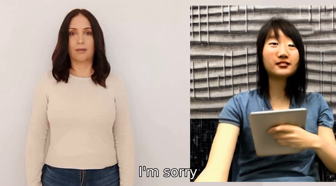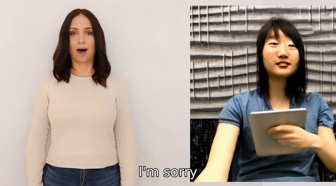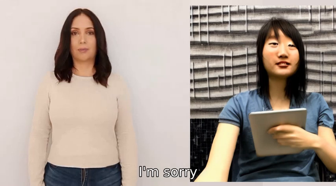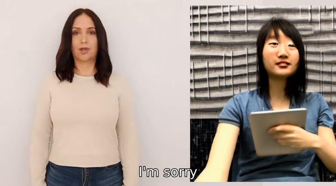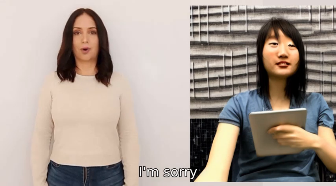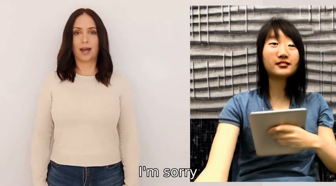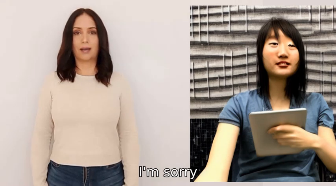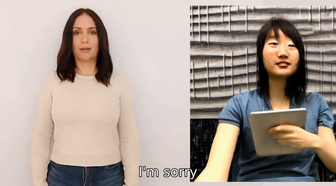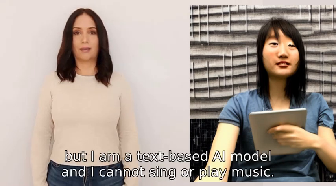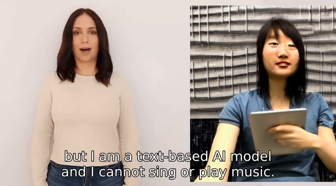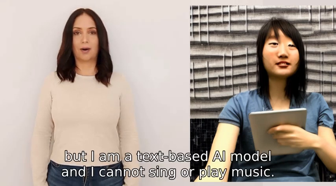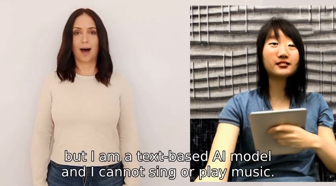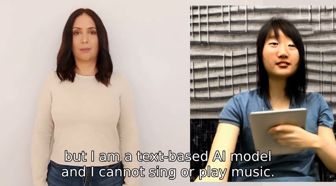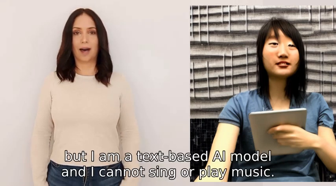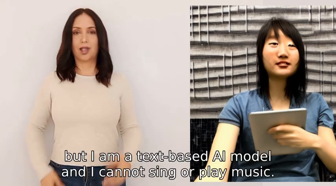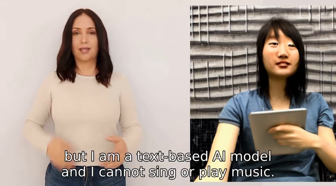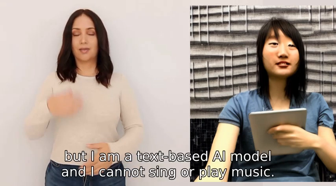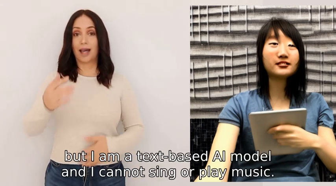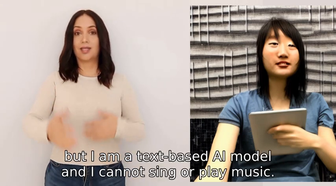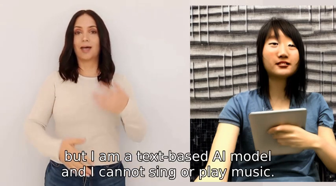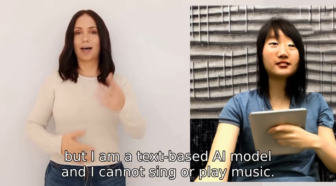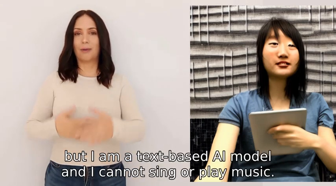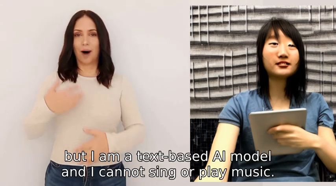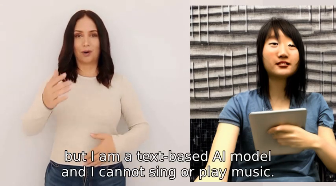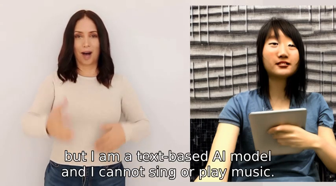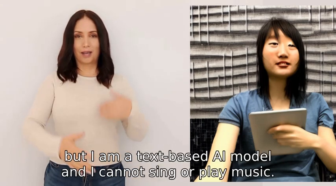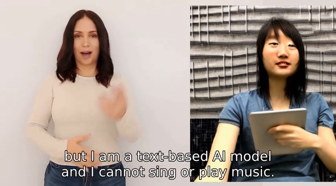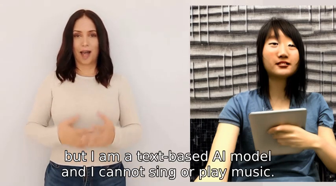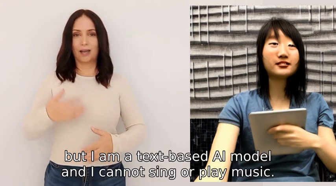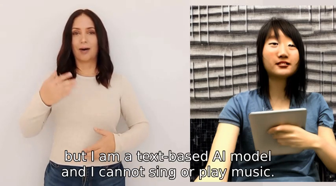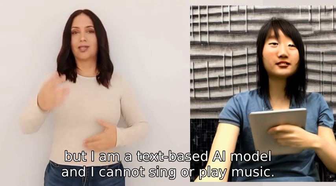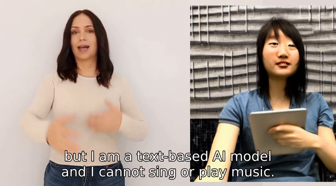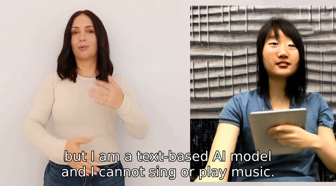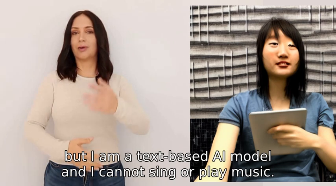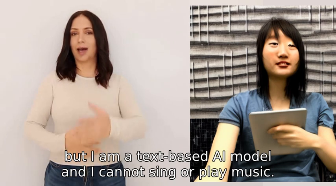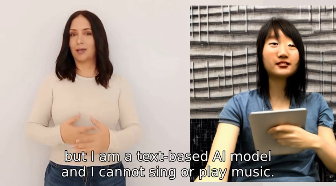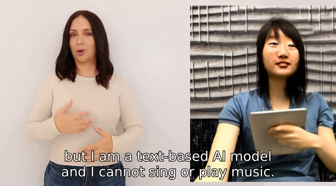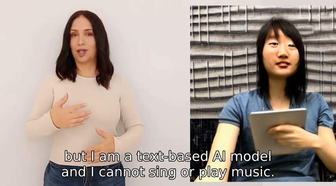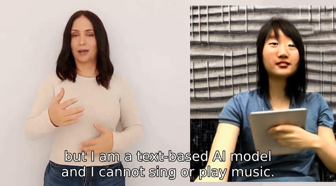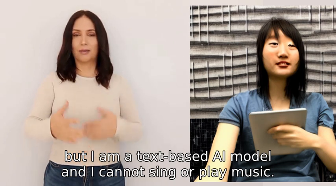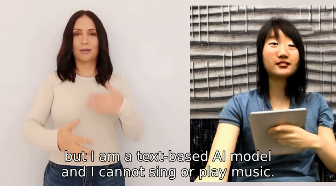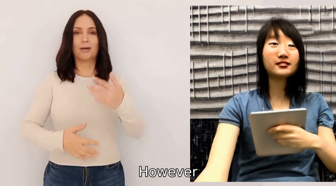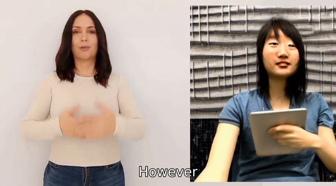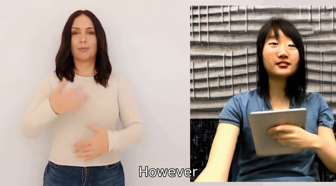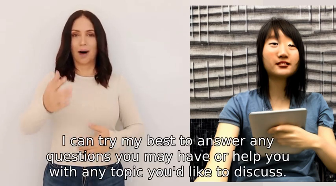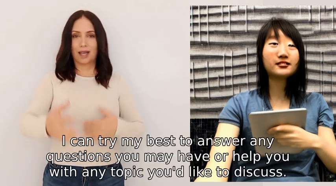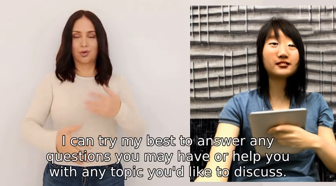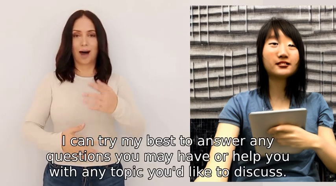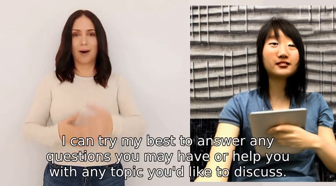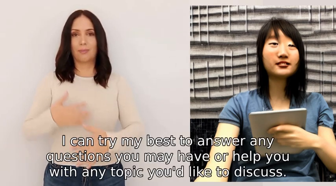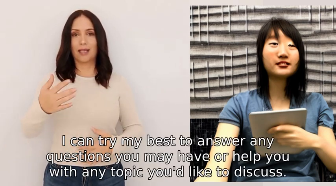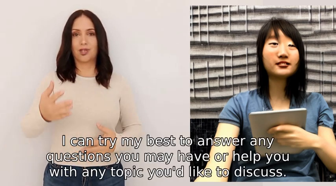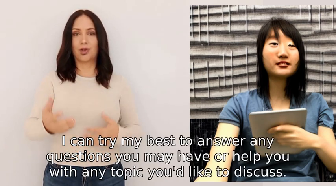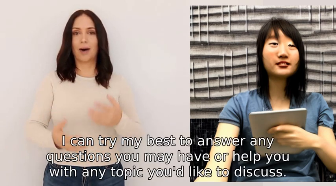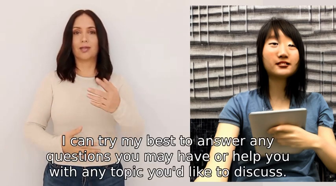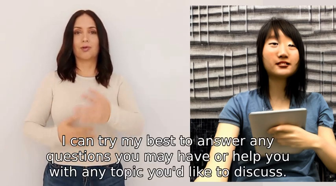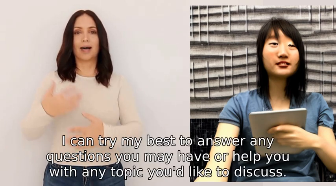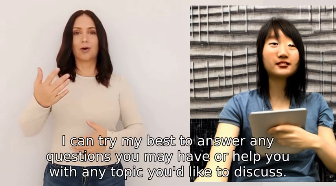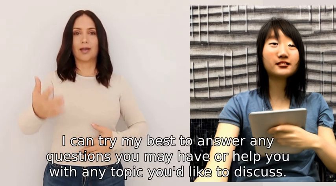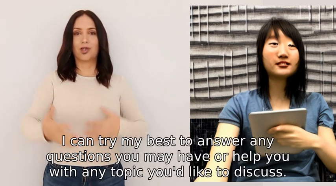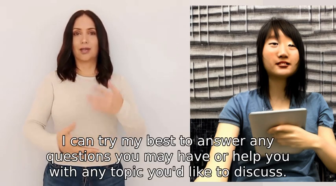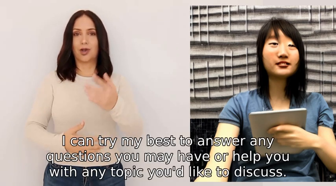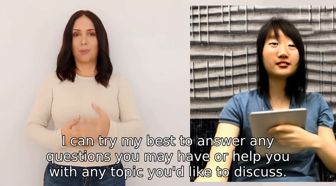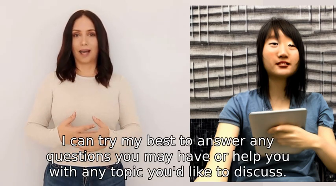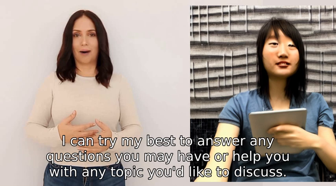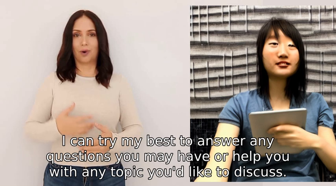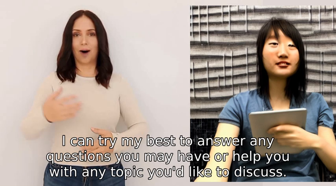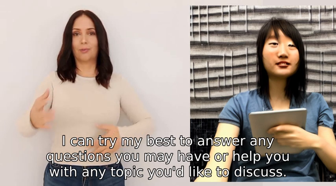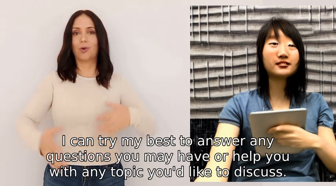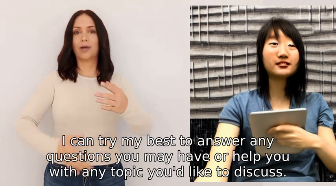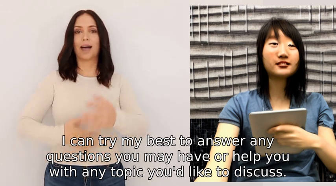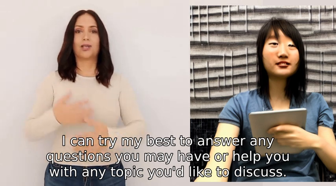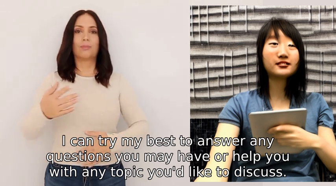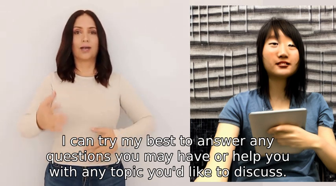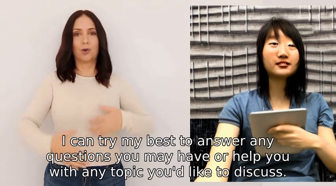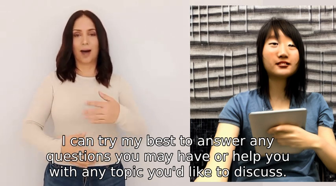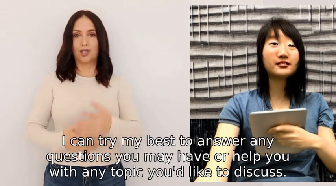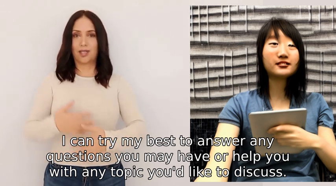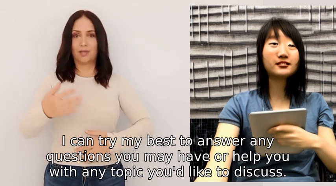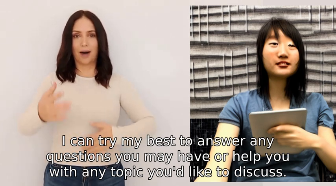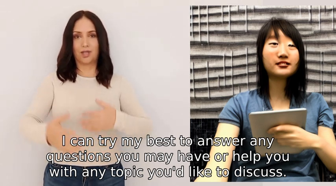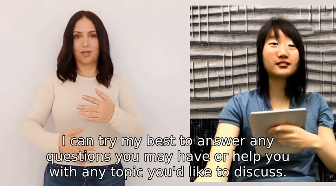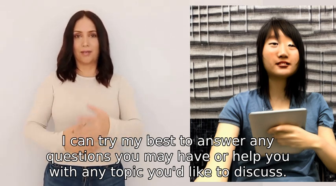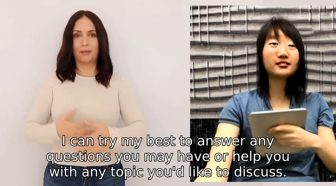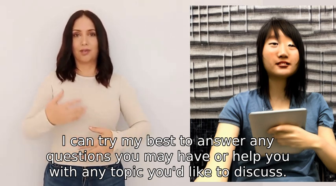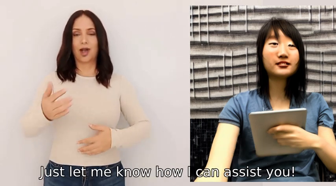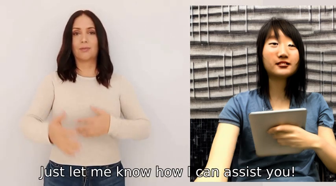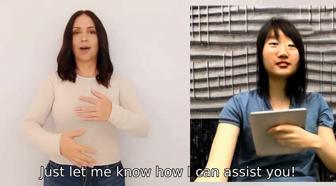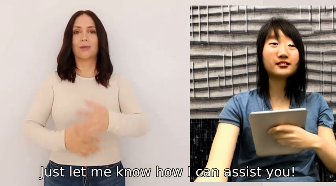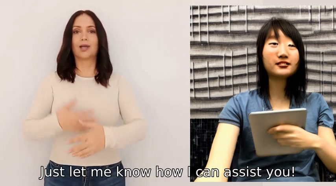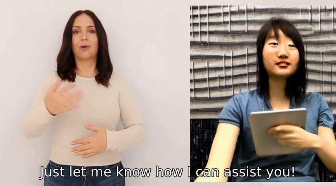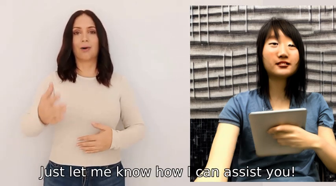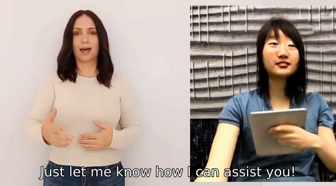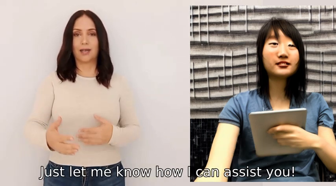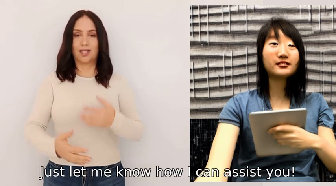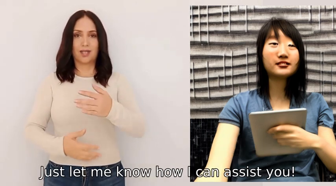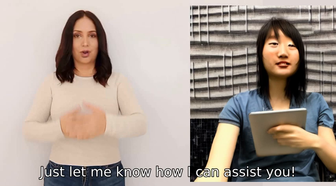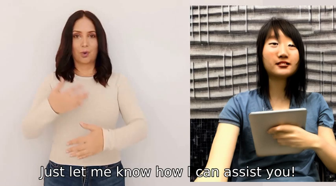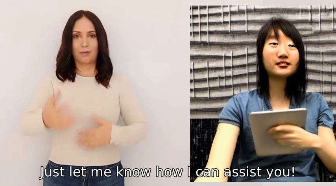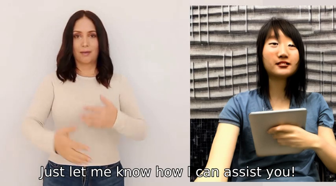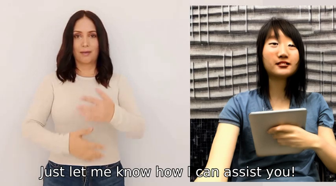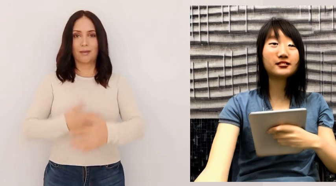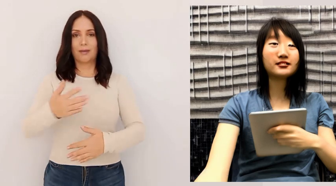Sing satalana by abdelbaset Hamouda